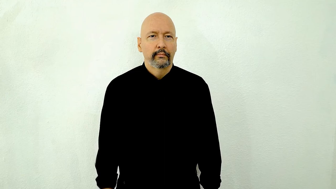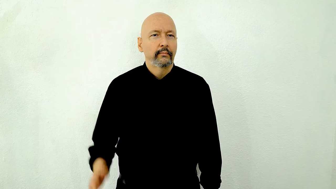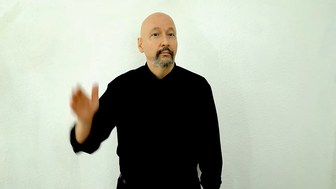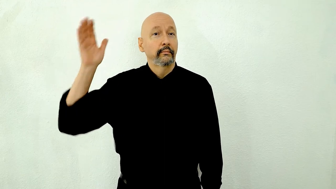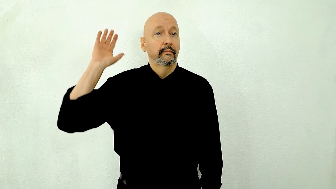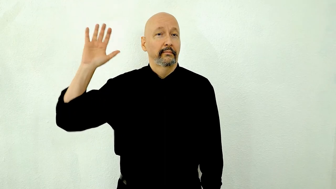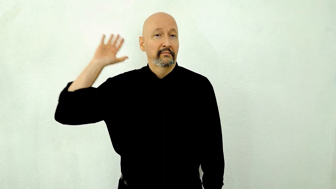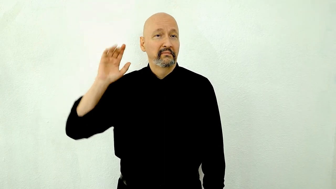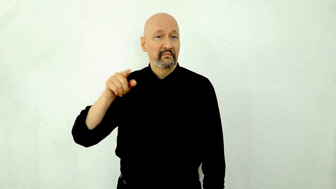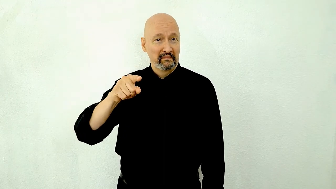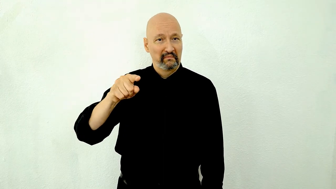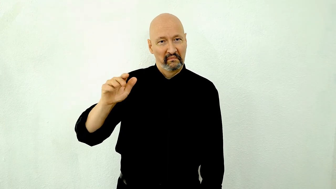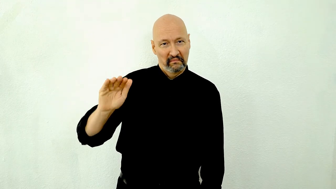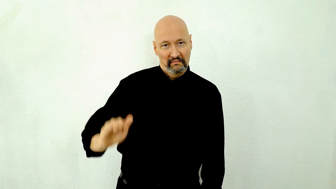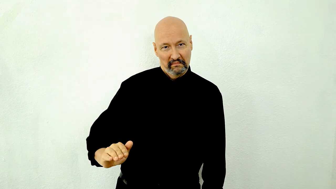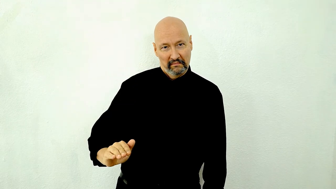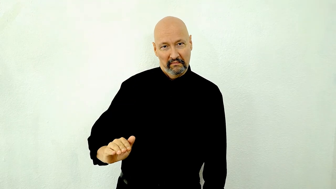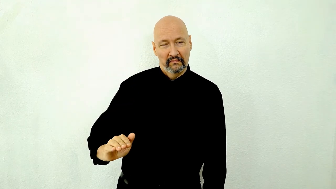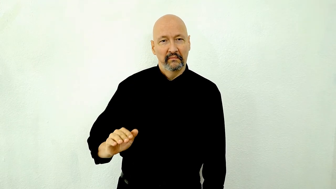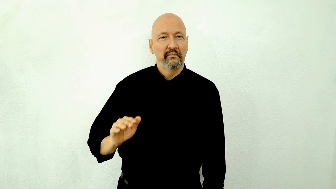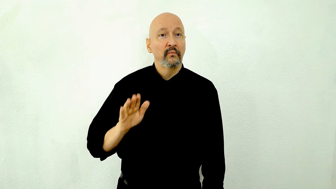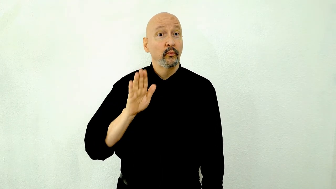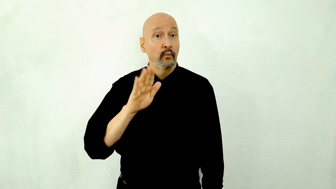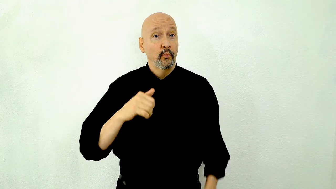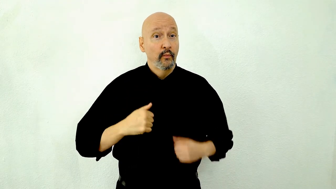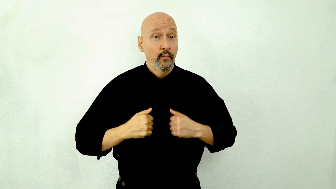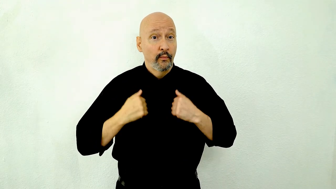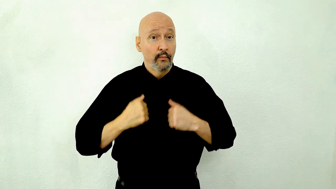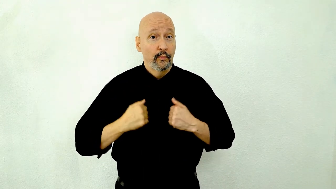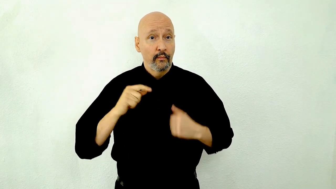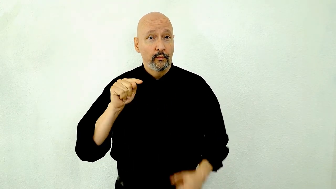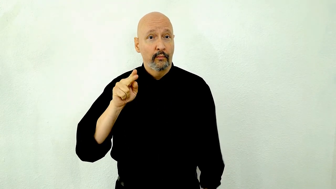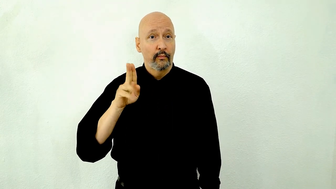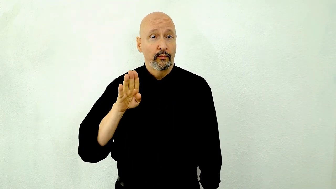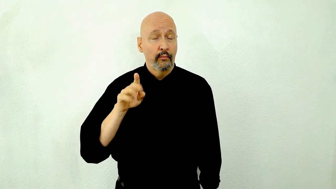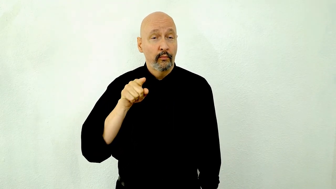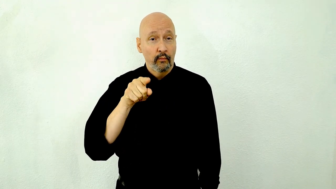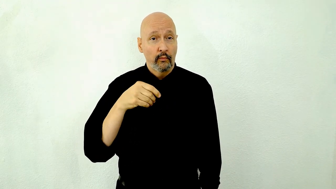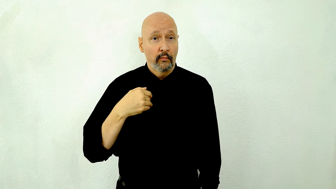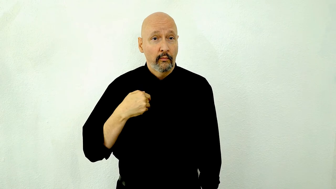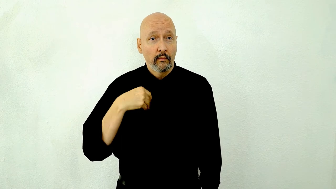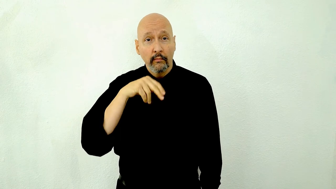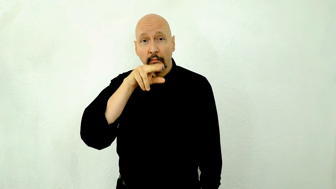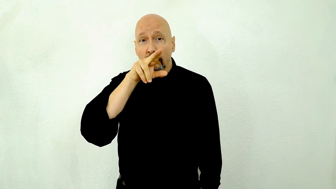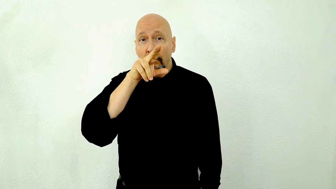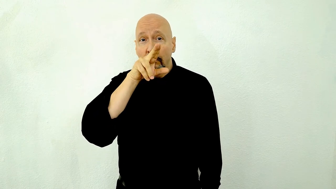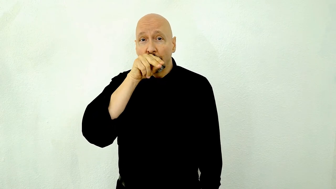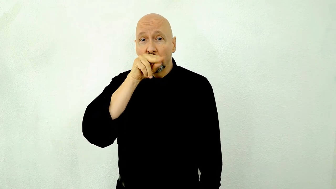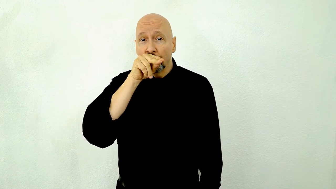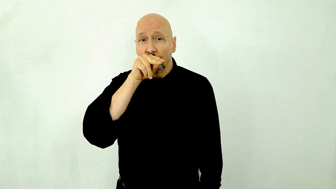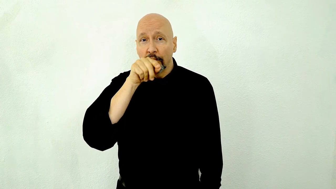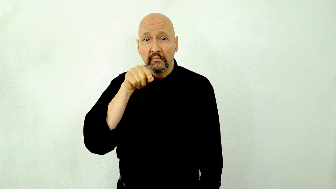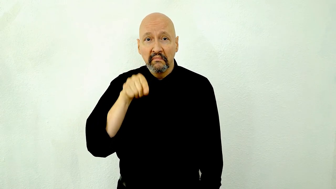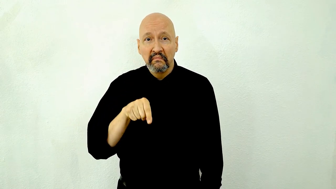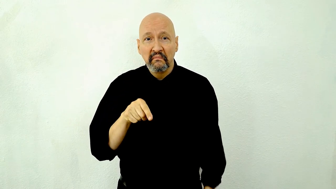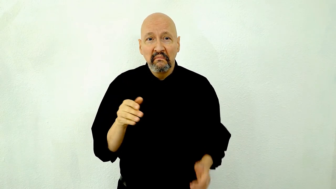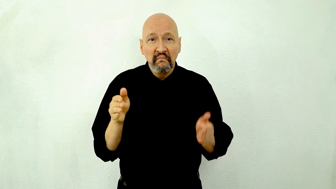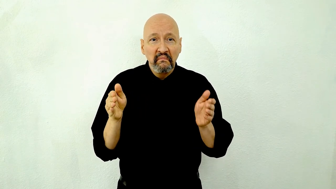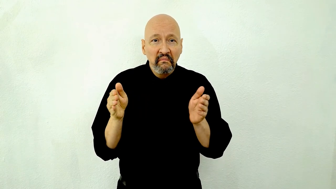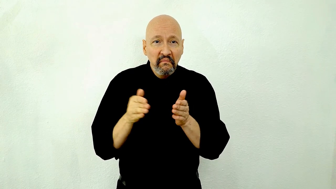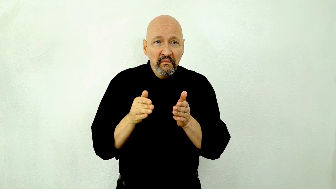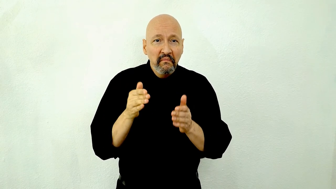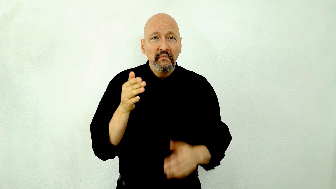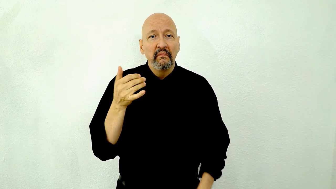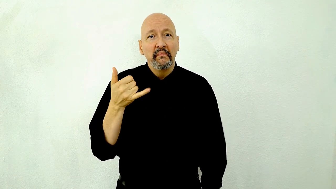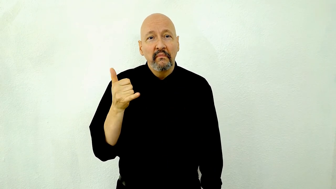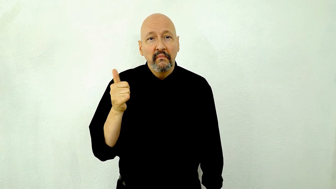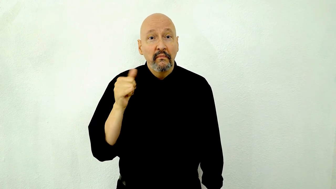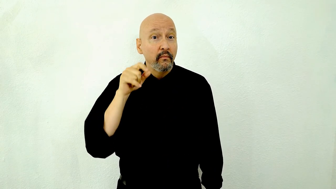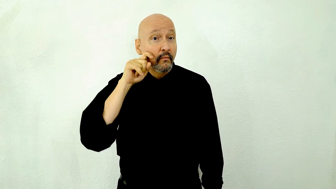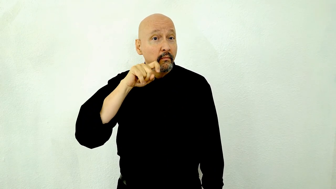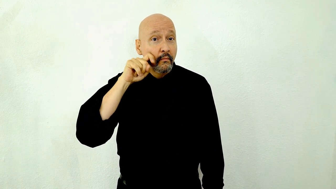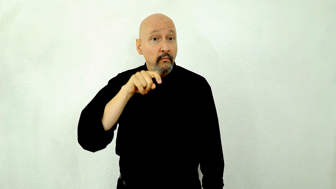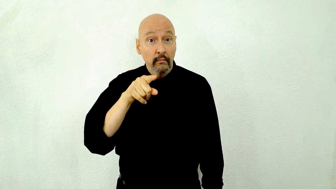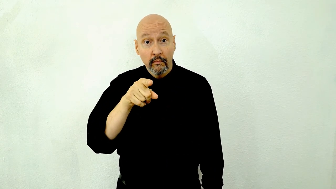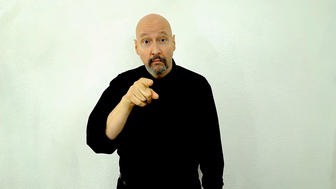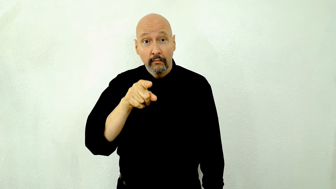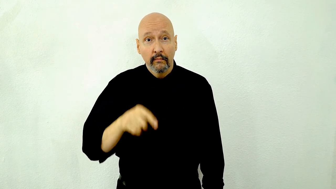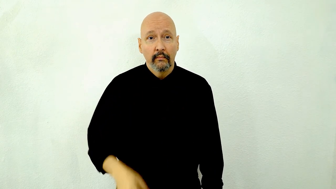PAST-[long-ago] YOU LITTLE-[SHORT], YOUR BATH T-U-B, YOU HAVE D-U-C-K, SMALL, YELLOW, RUBBER YOU?